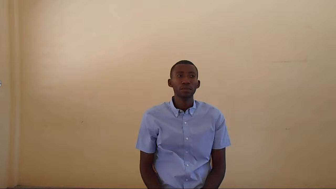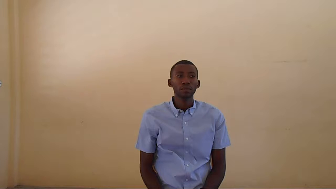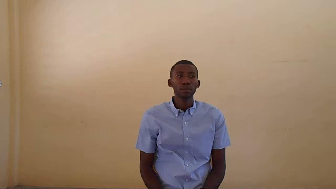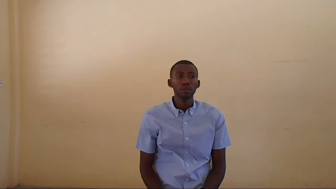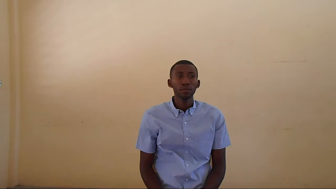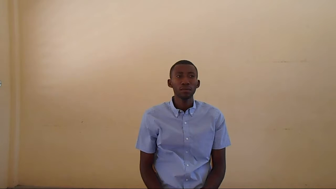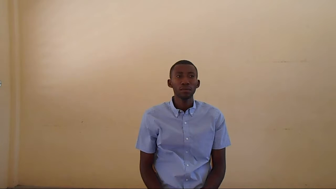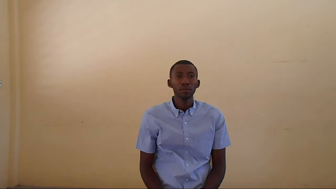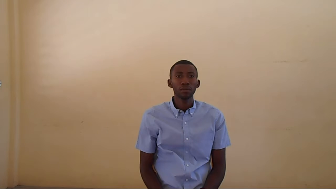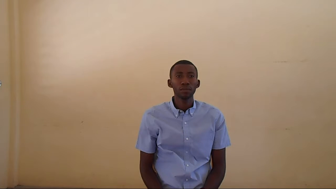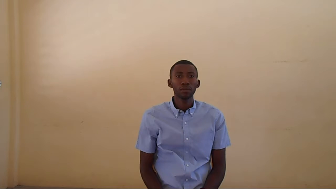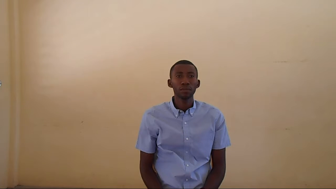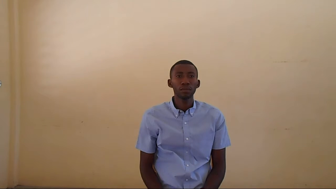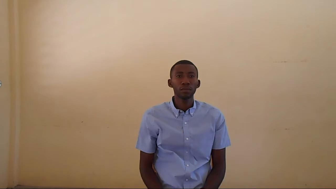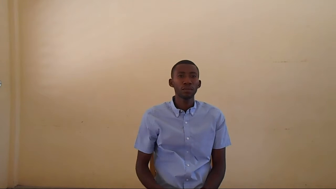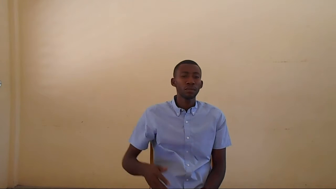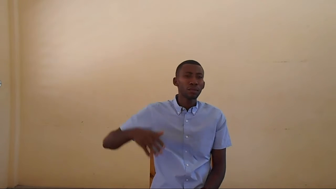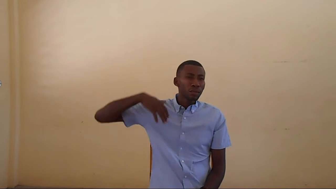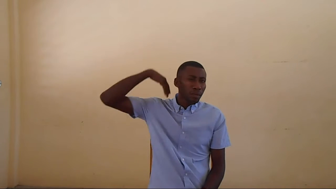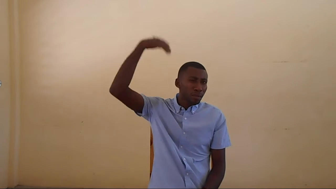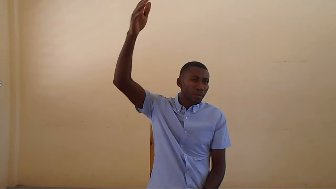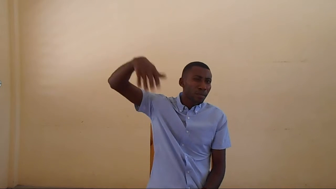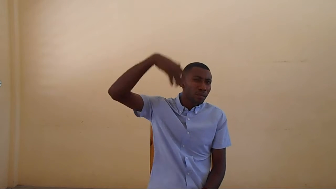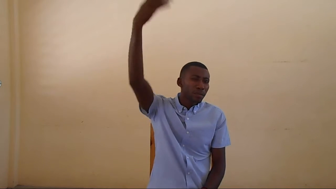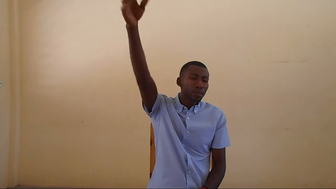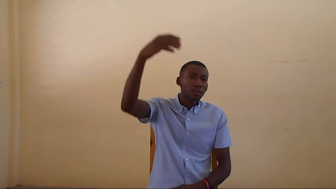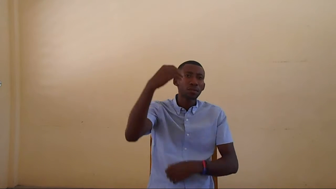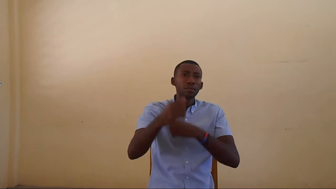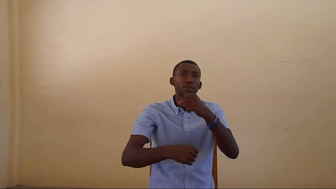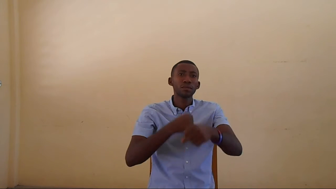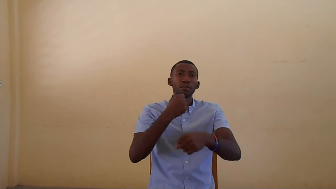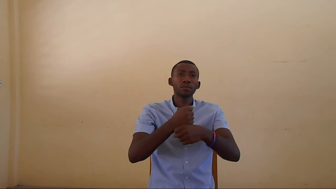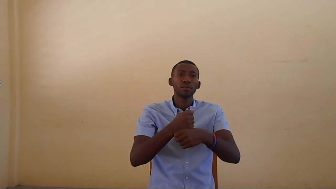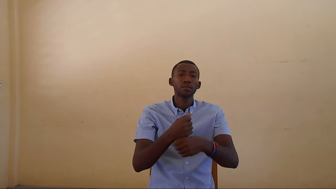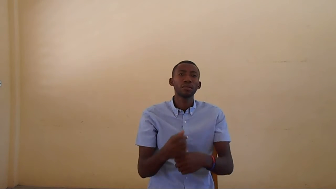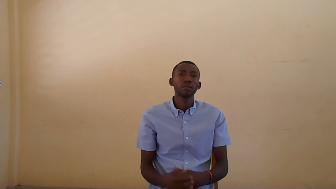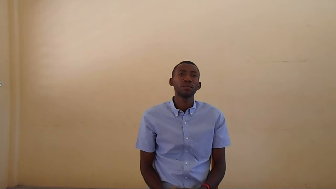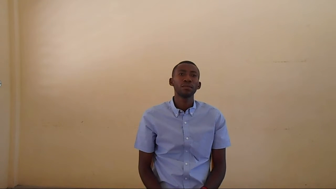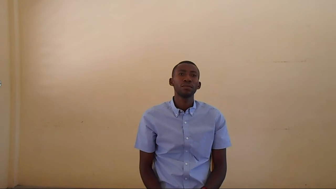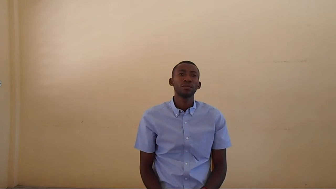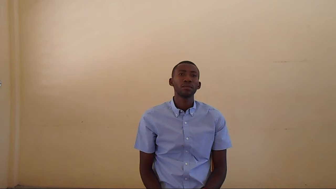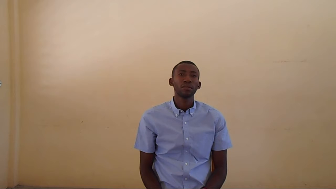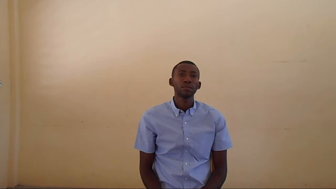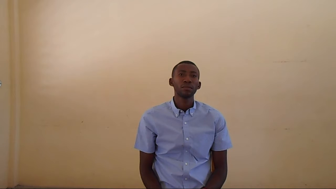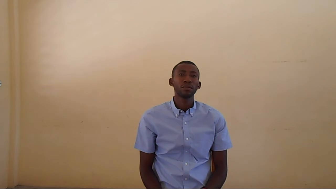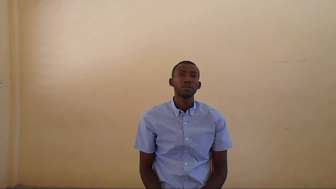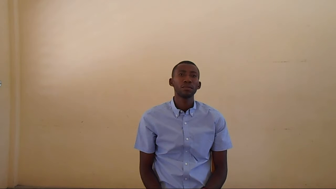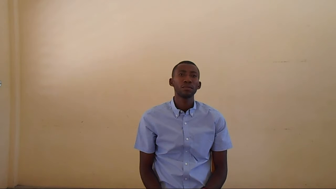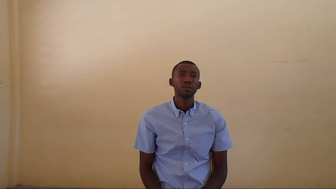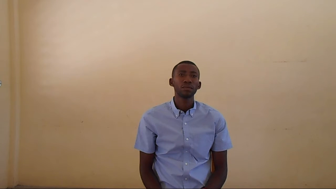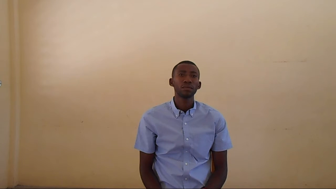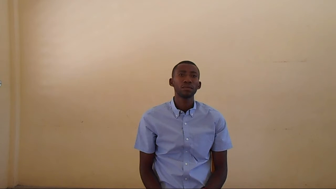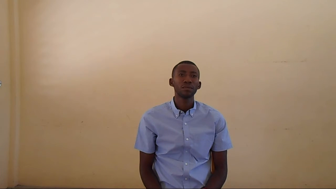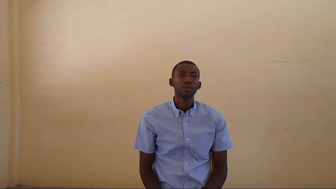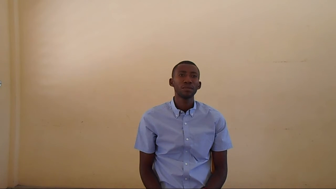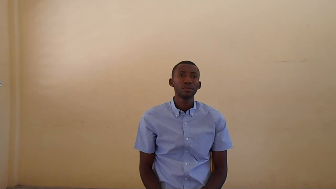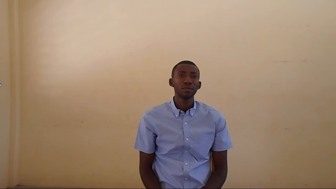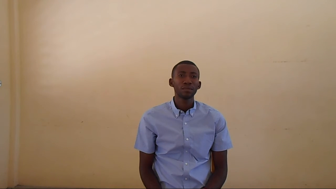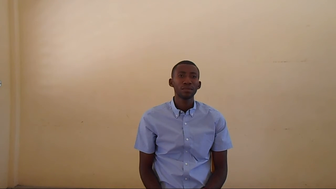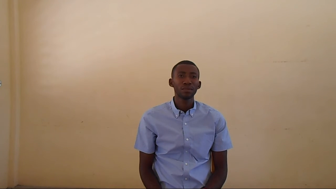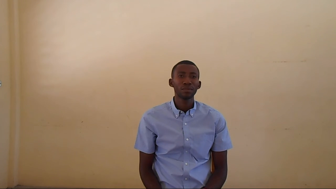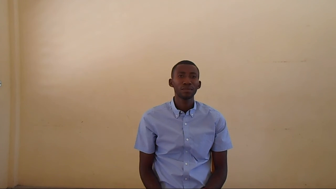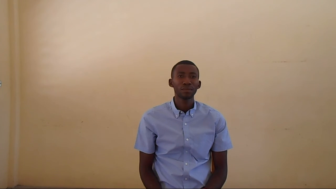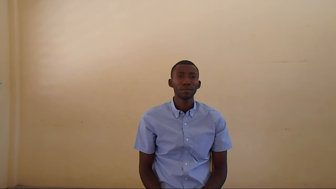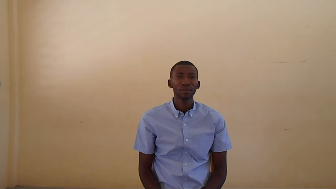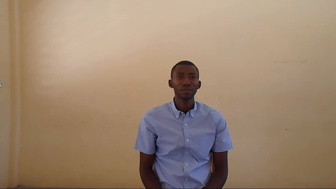future